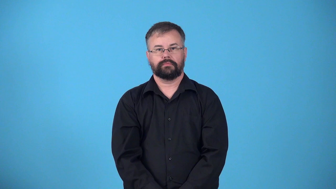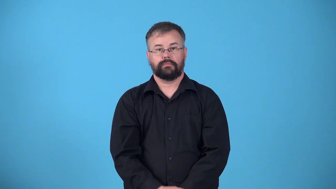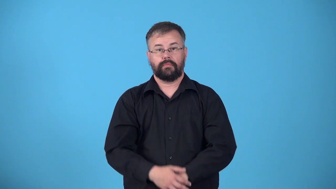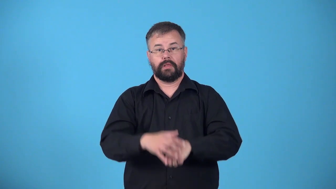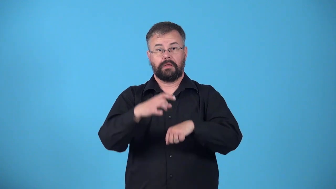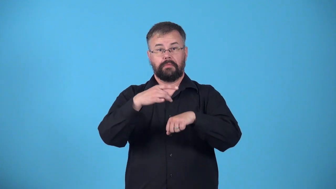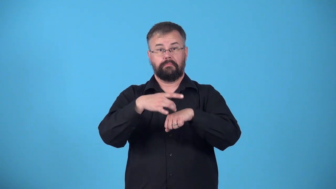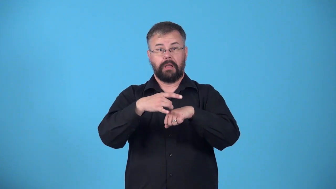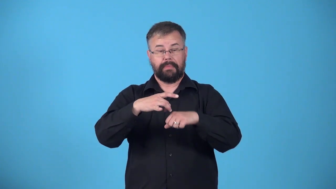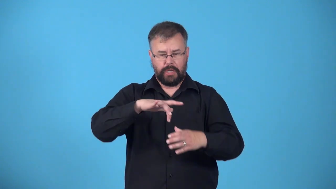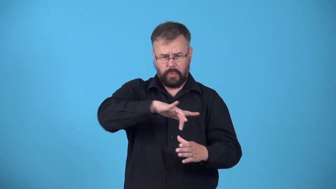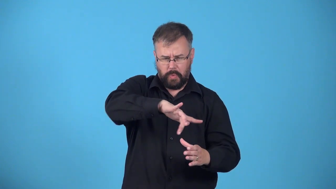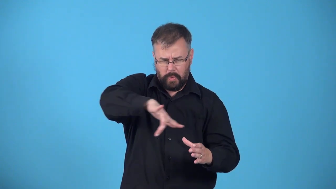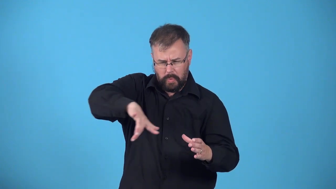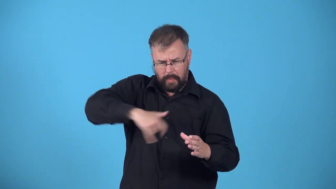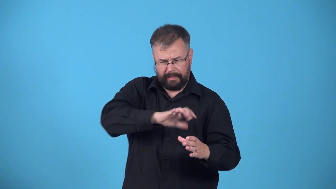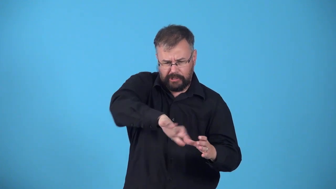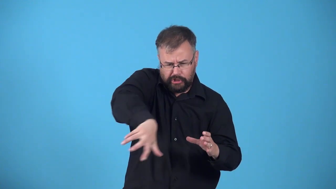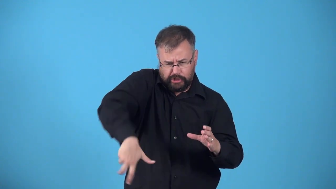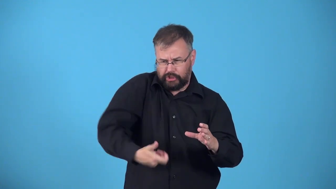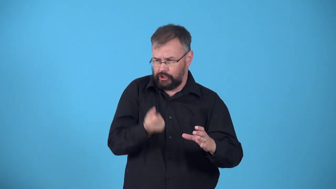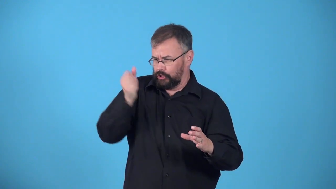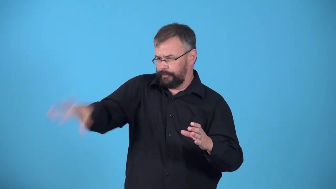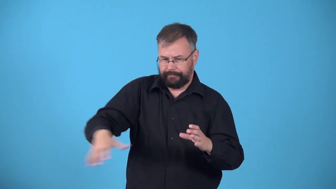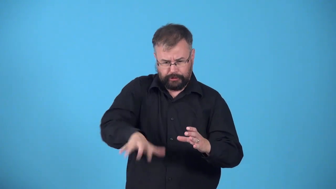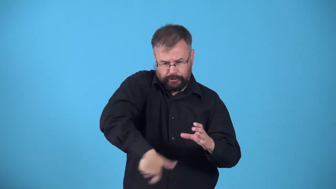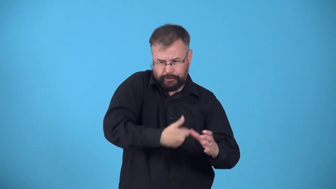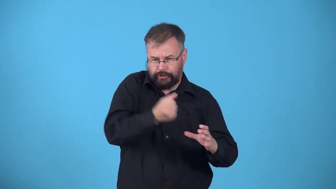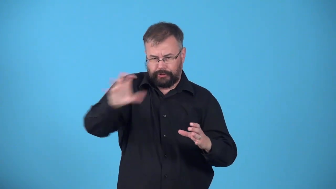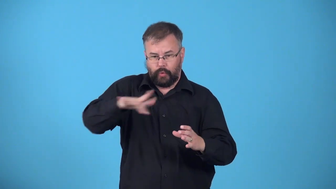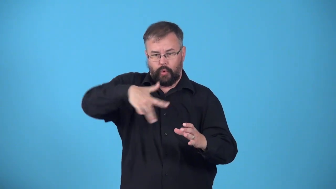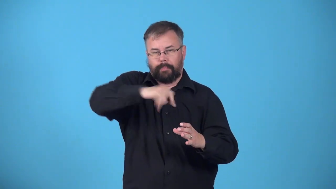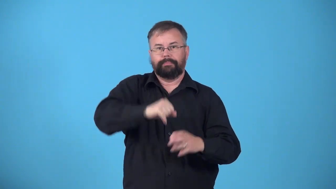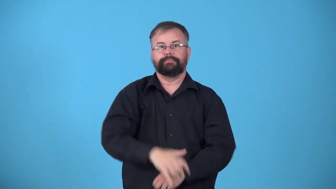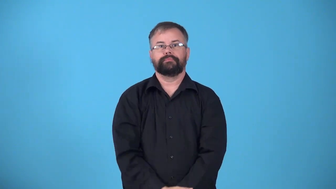hollow out, clean out